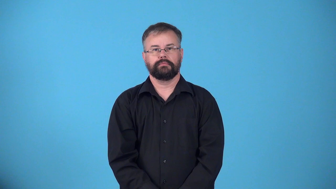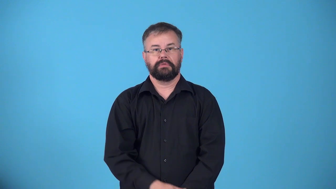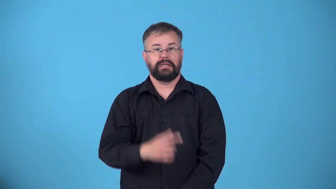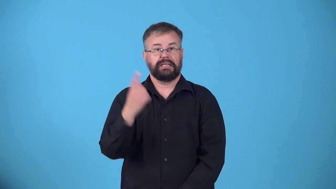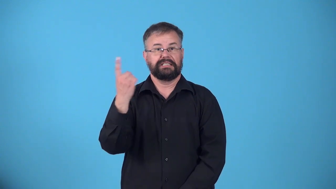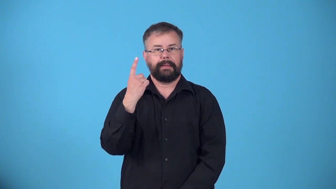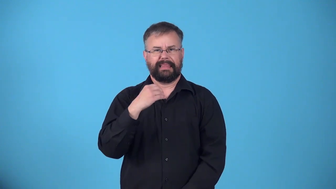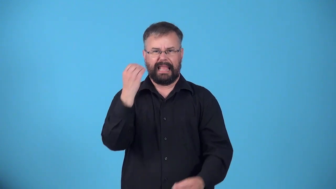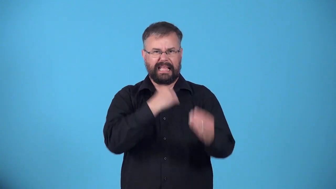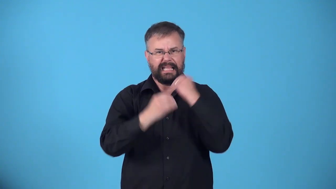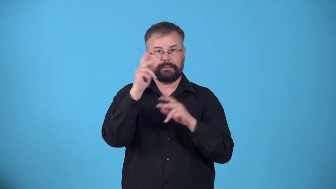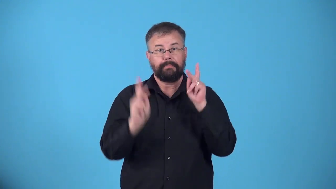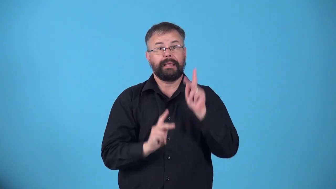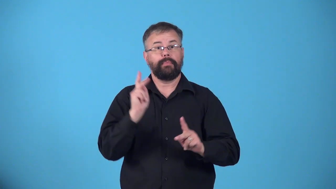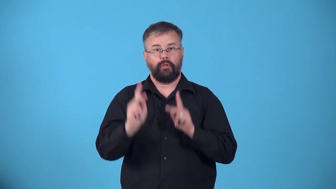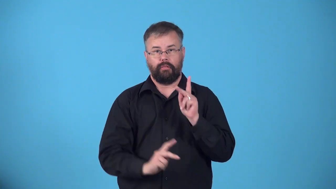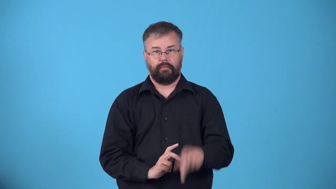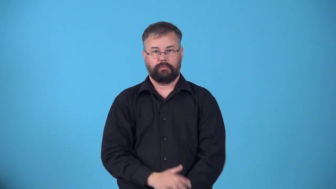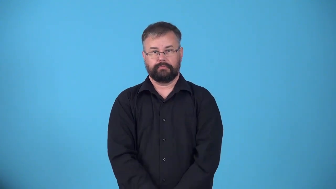cannibal